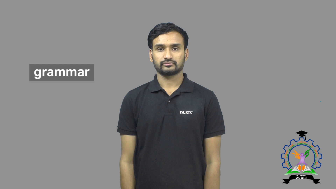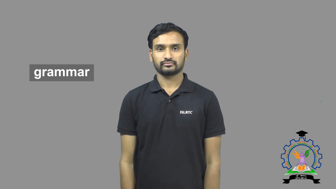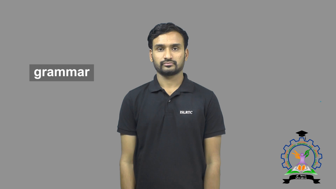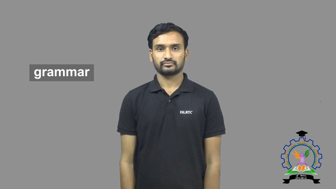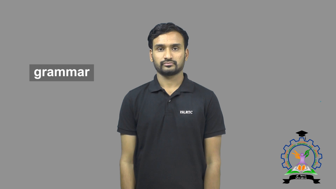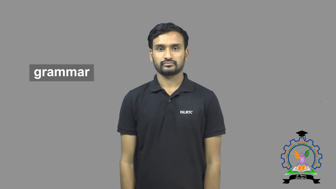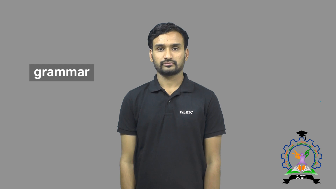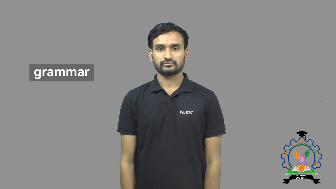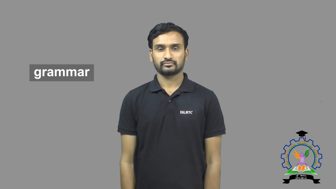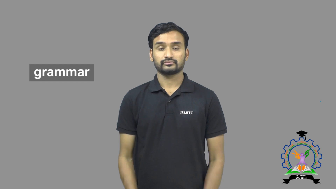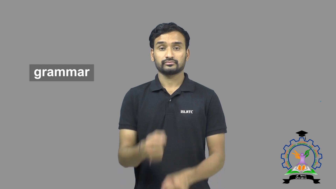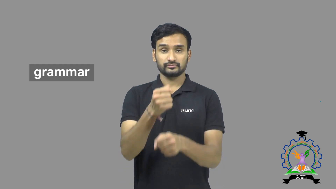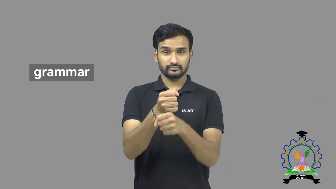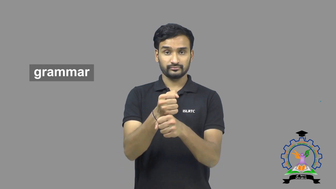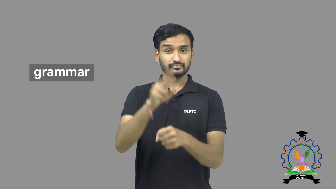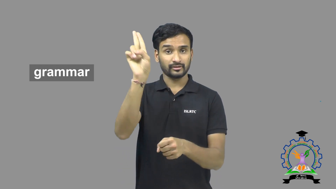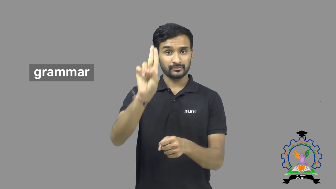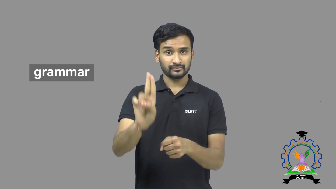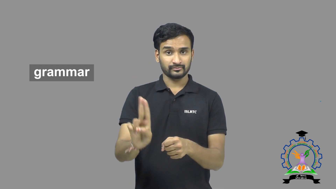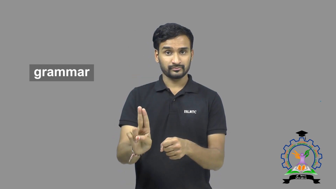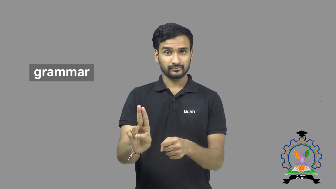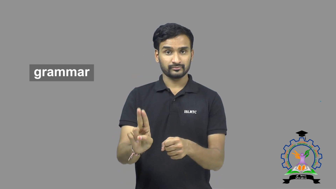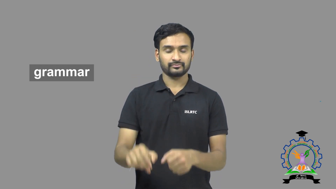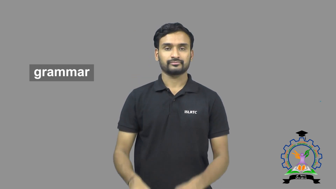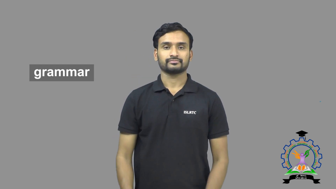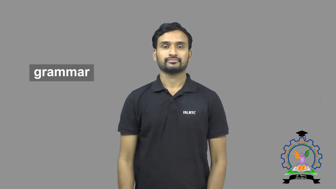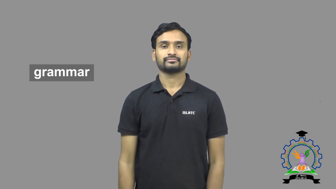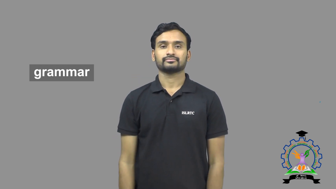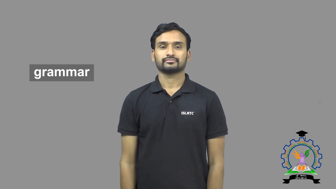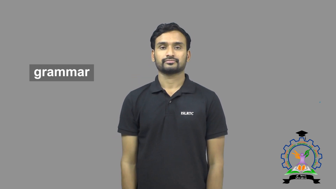grammar